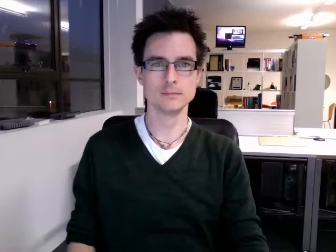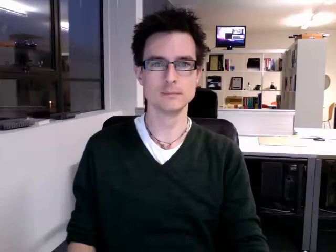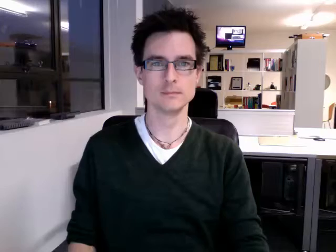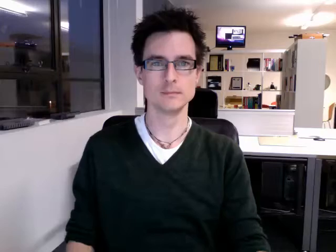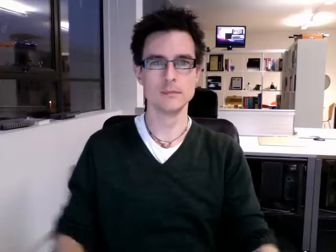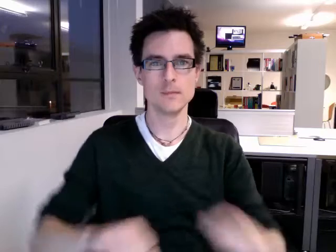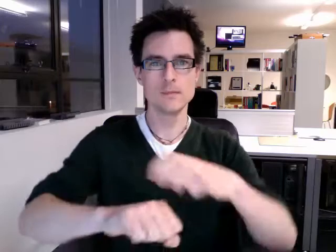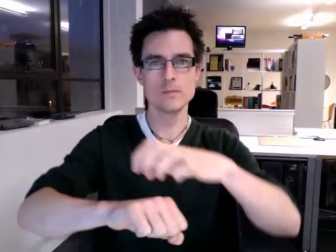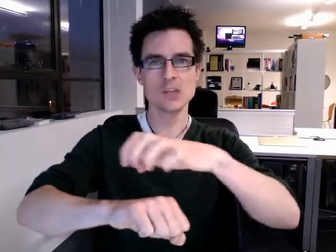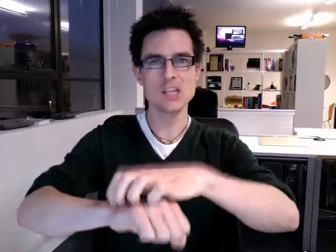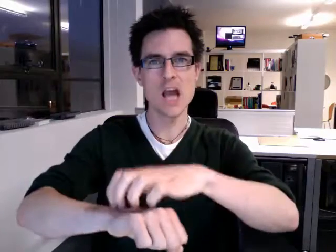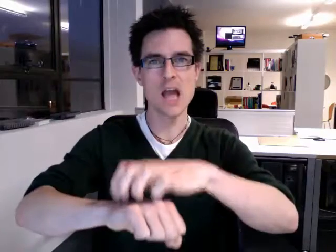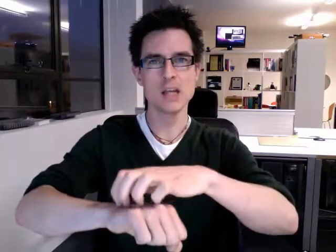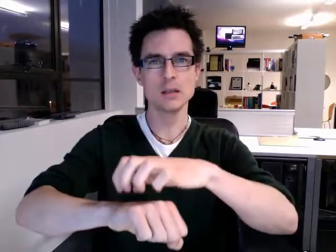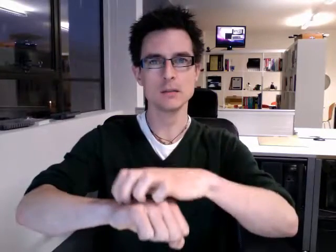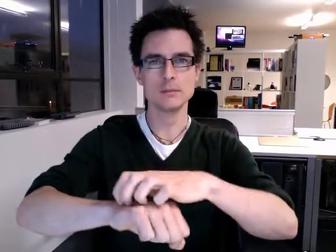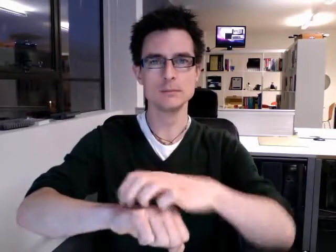cake